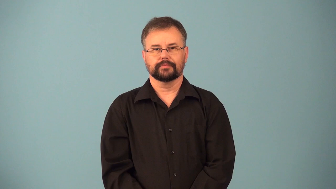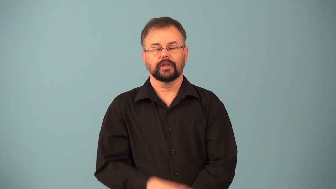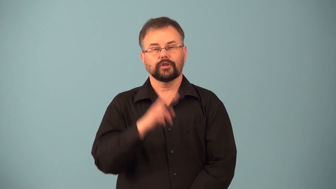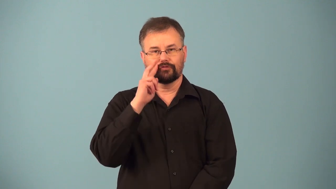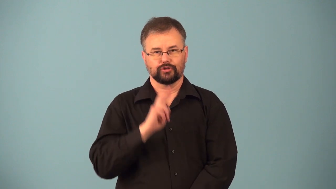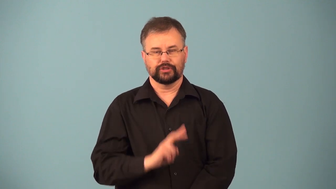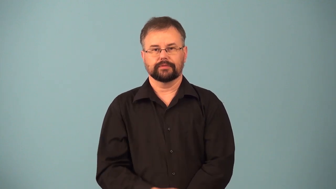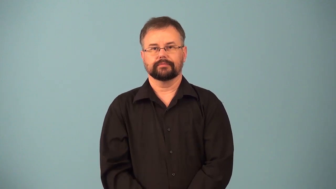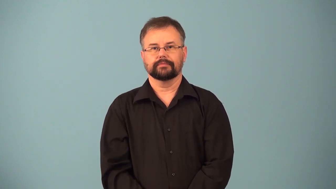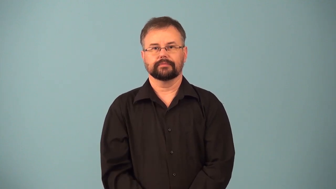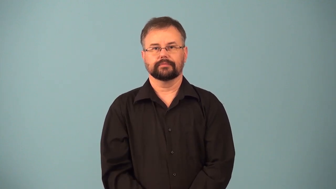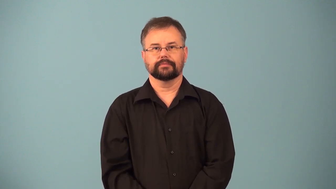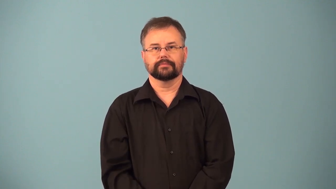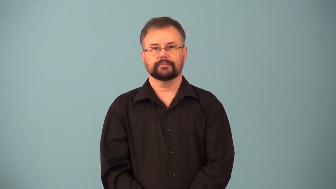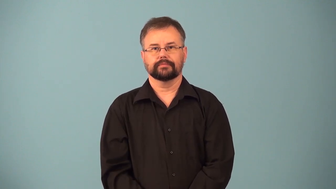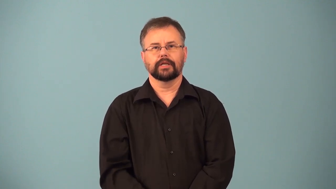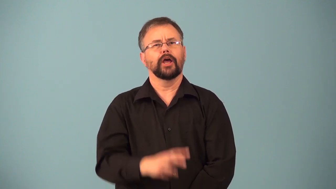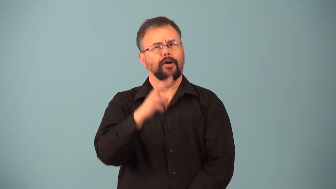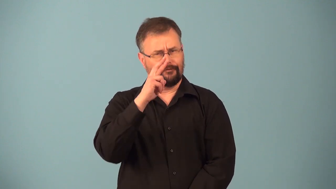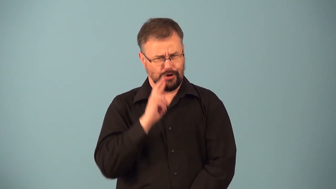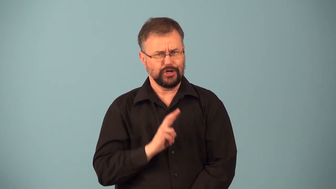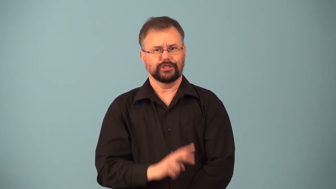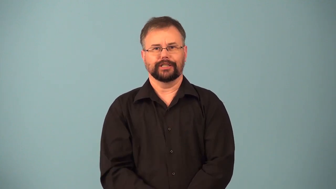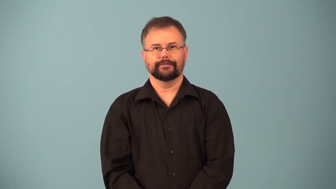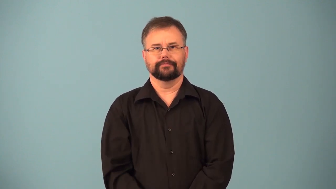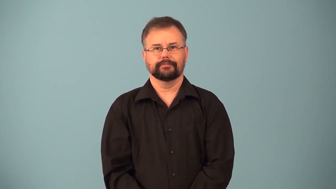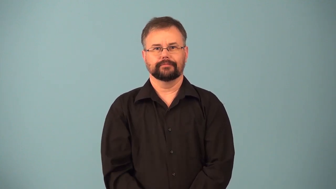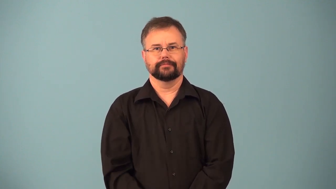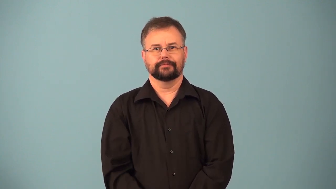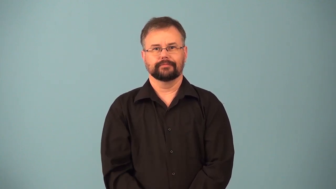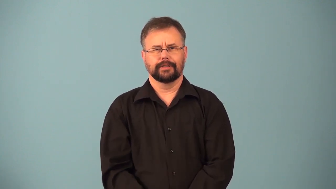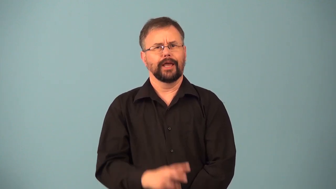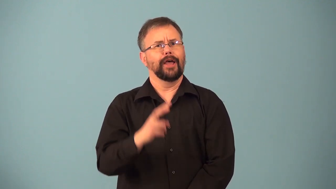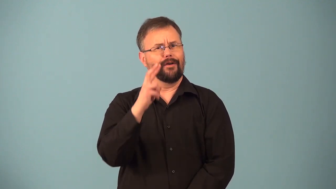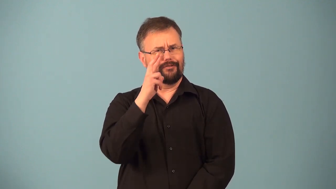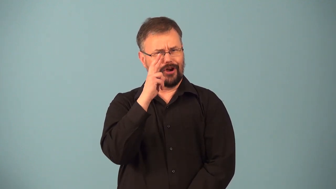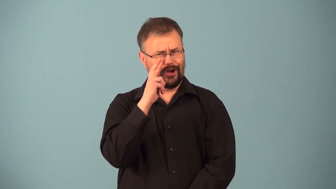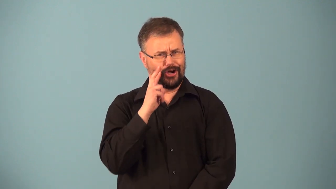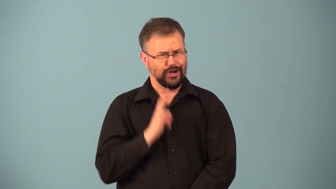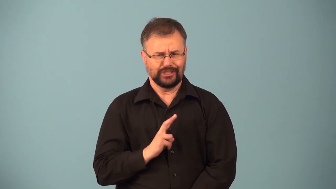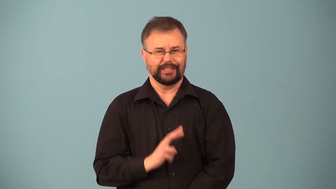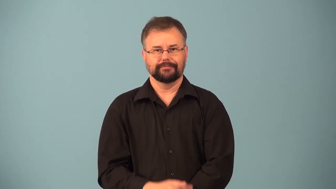pure,purer,purest